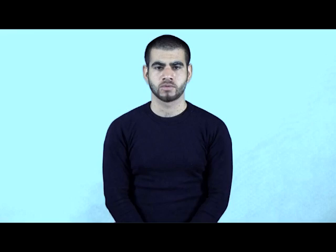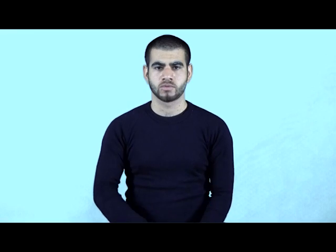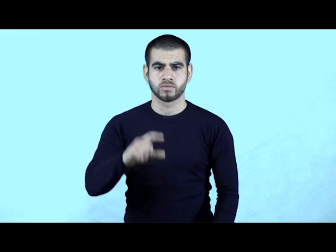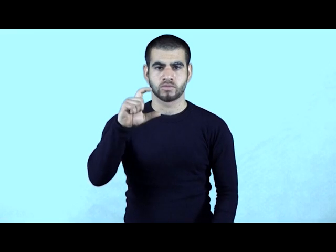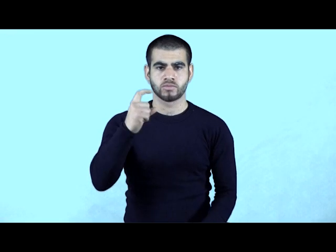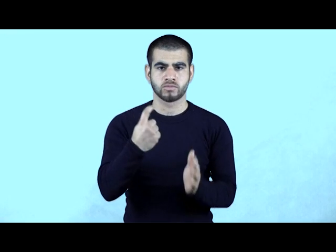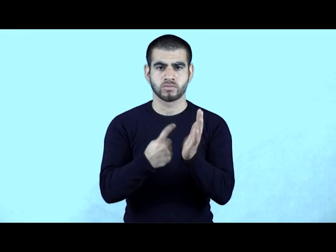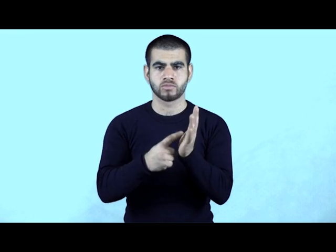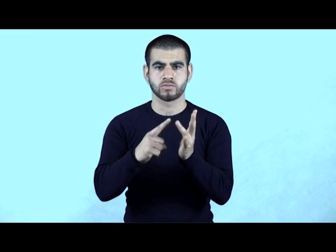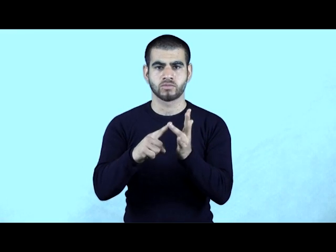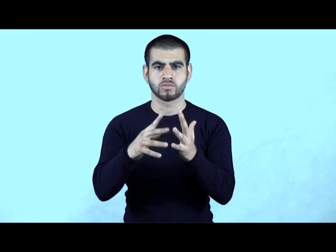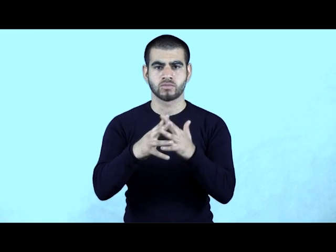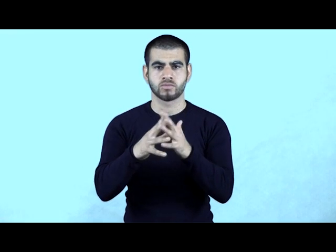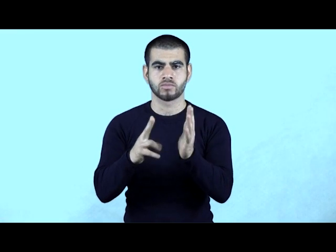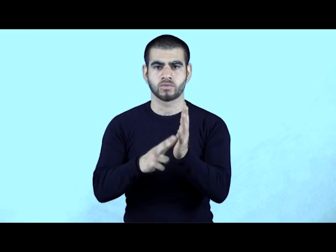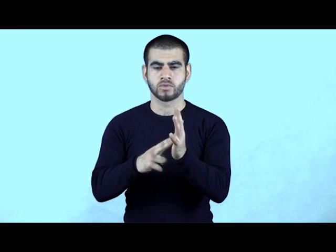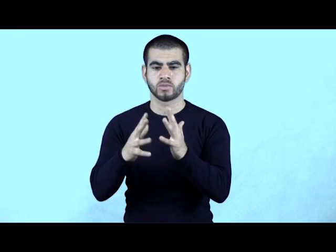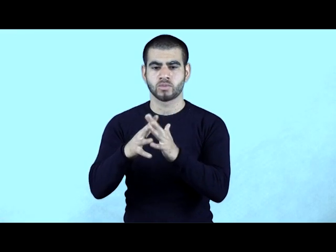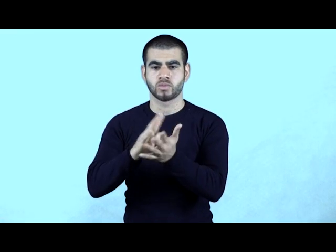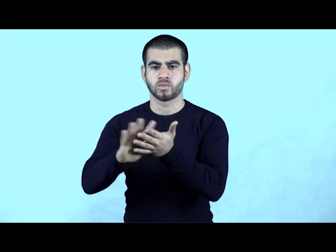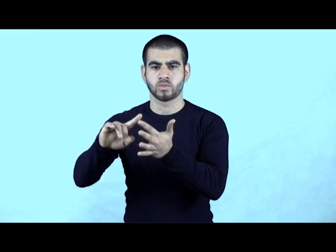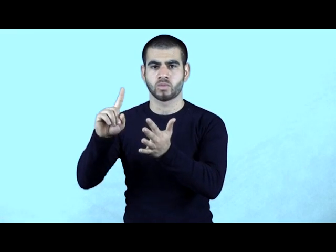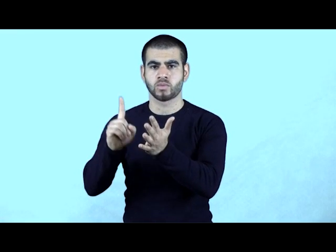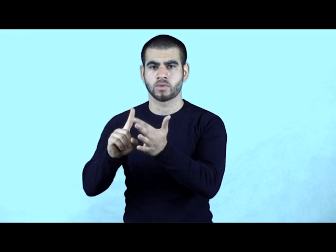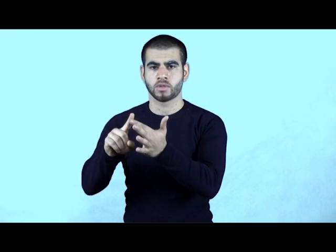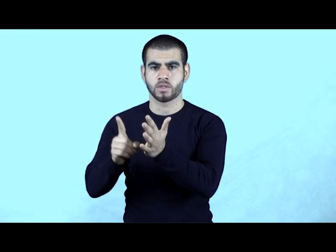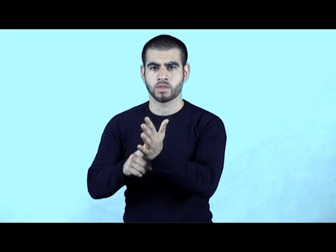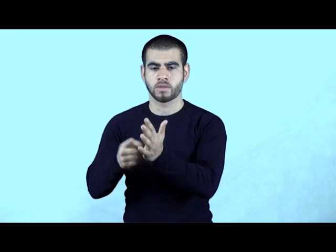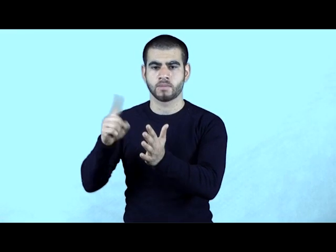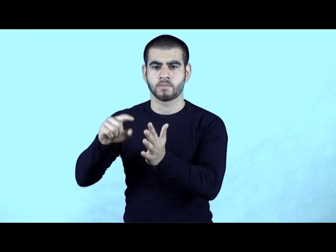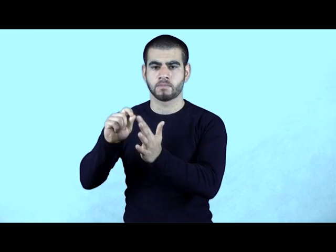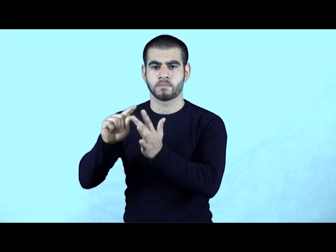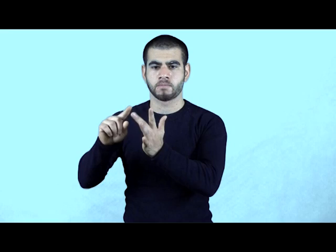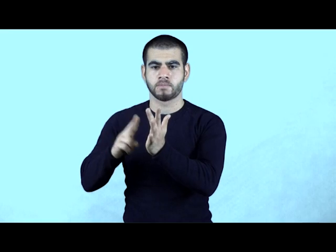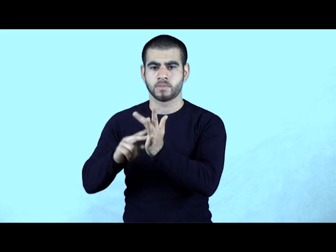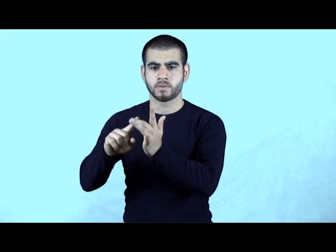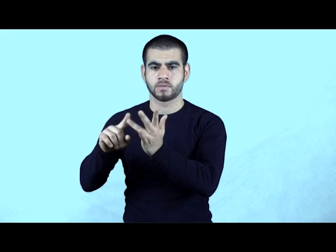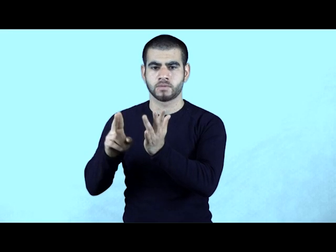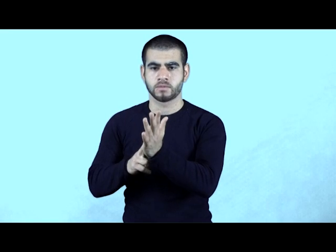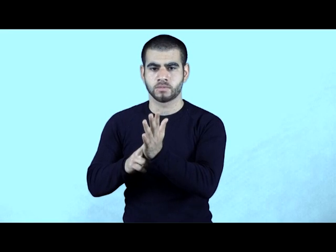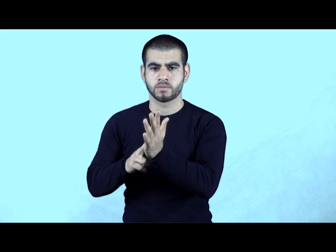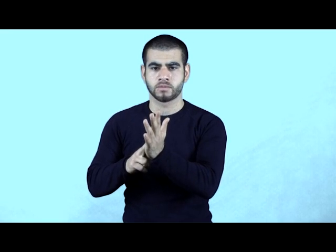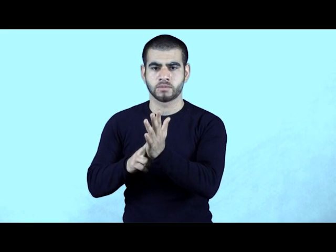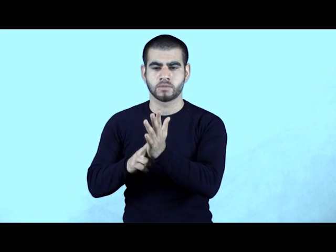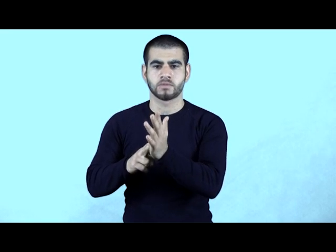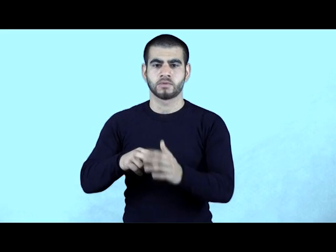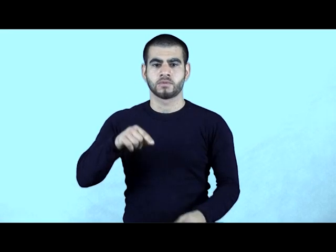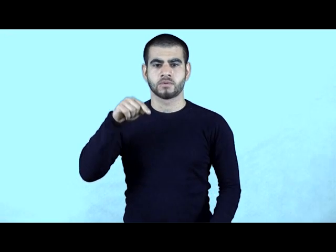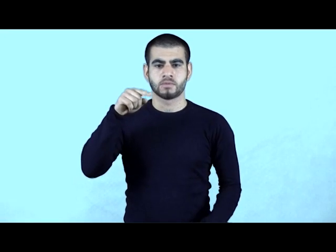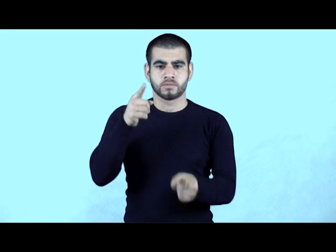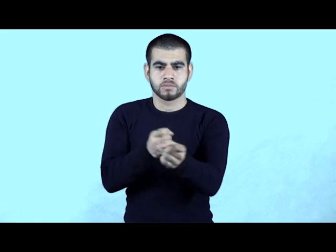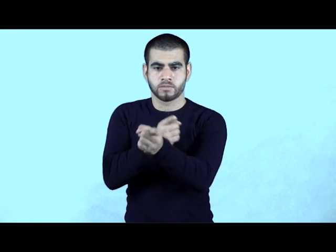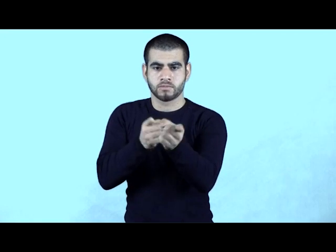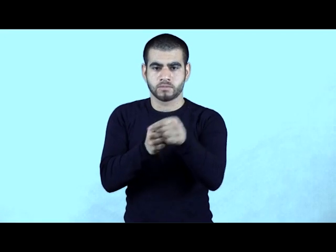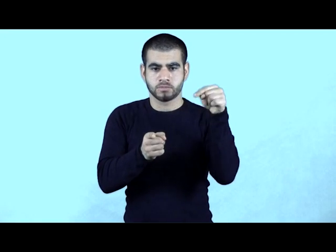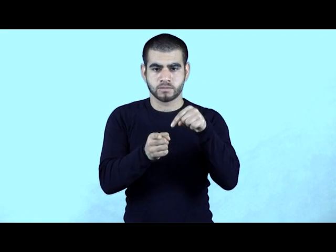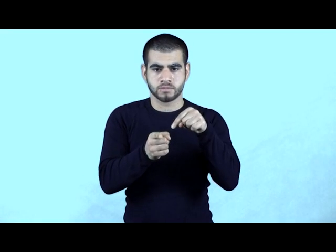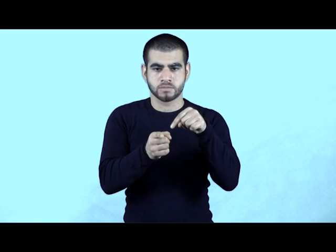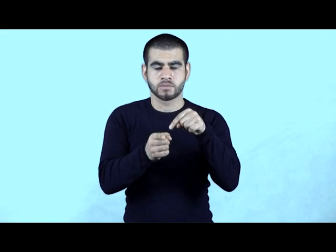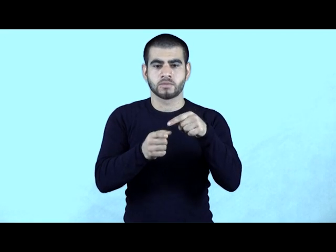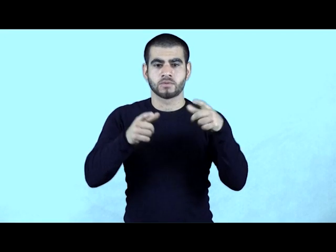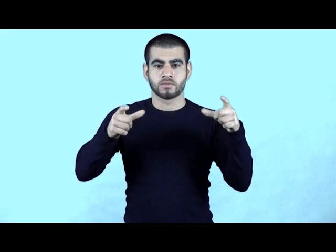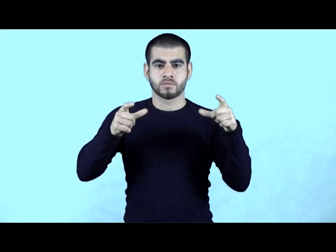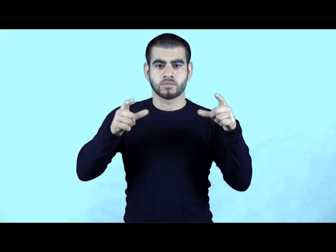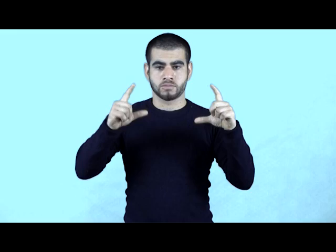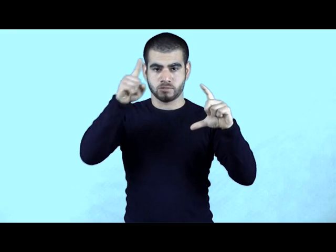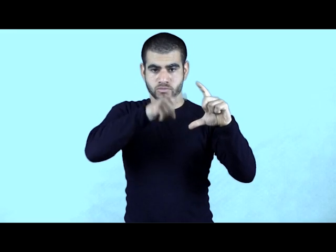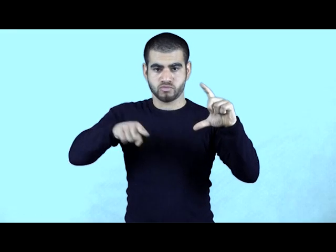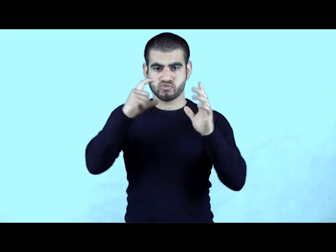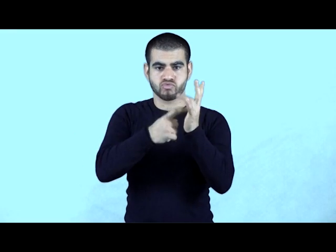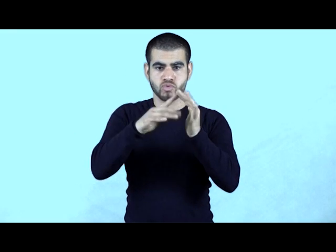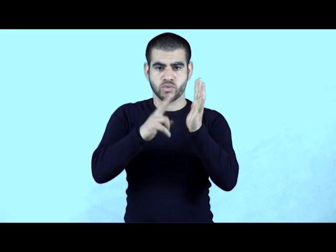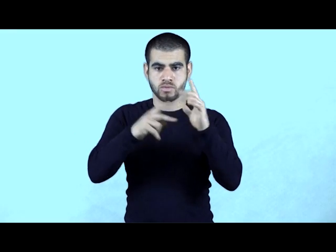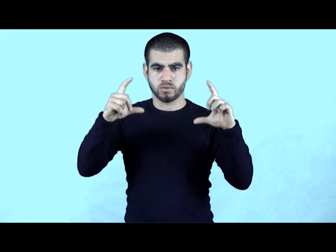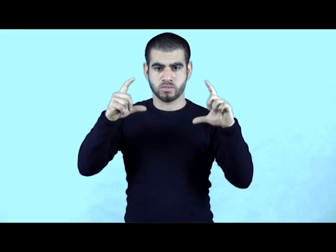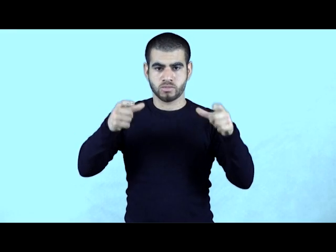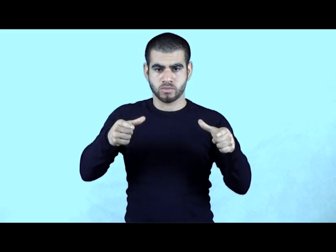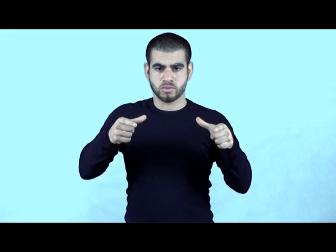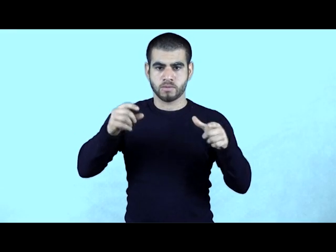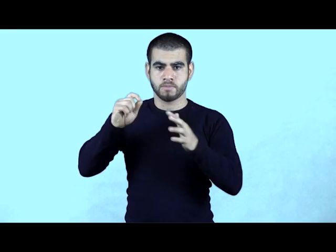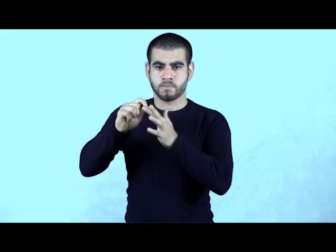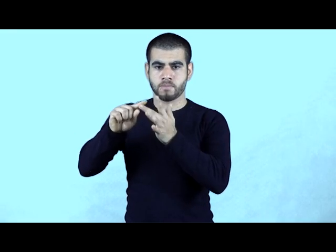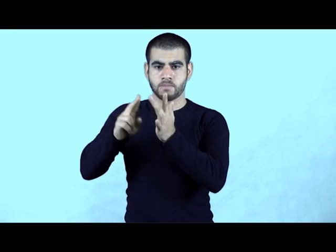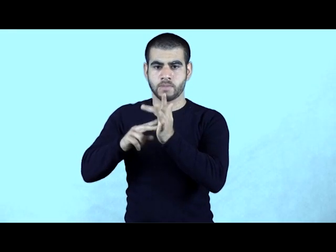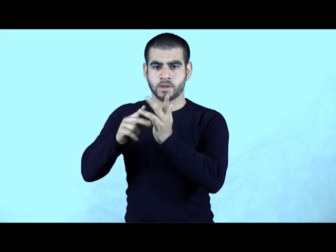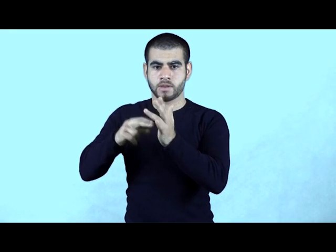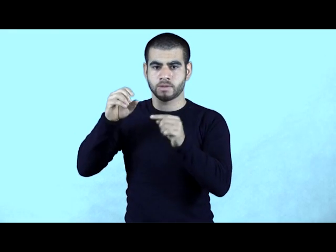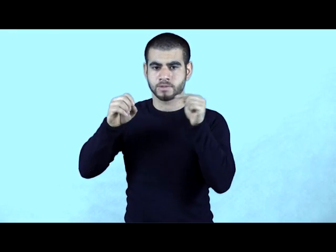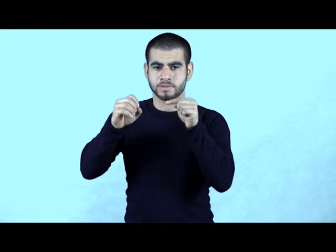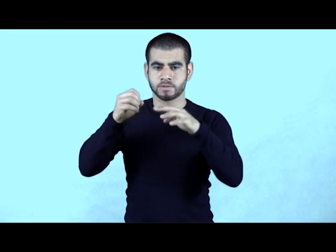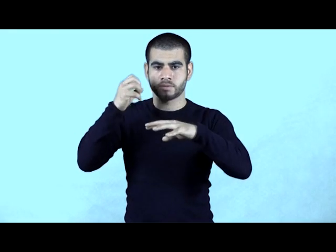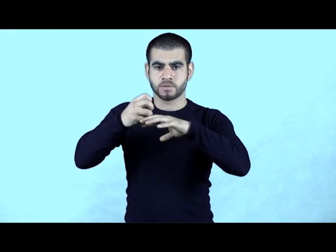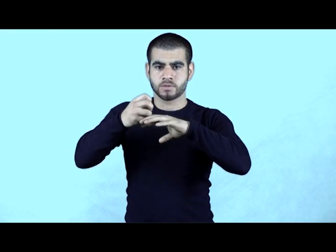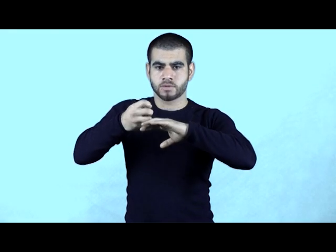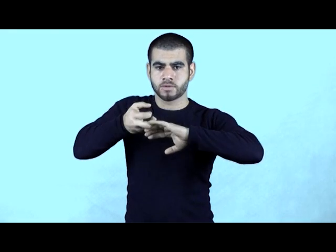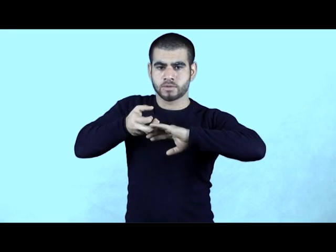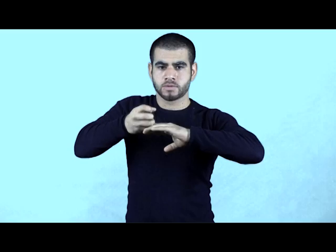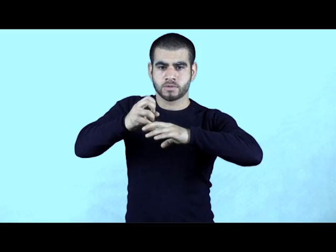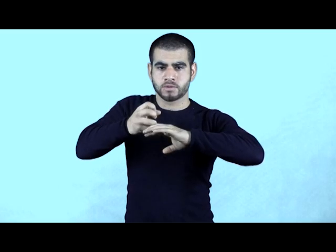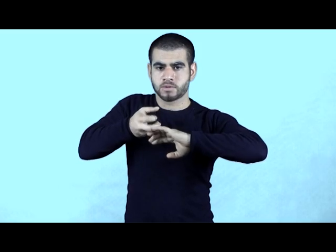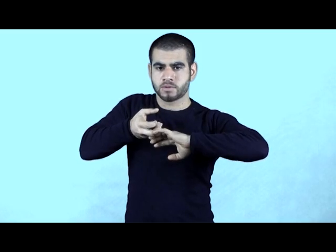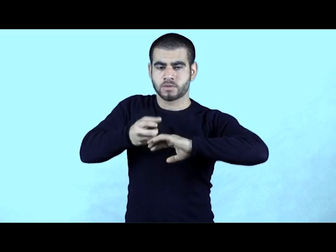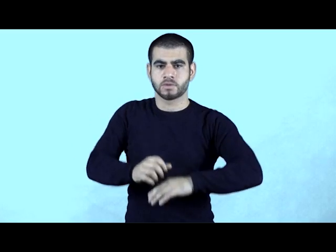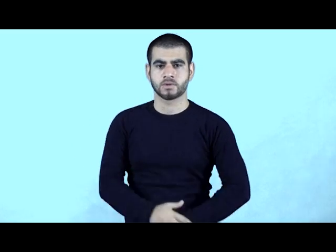Crown Wheel and Pinion